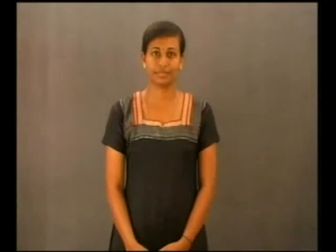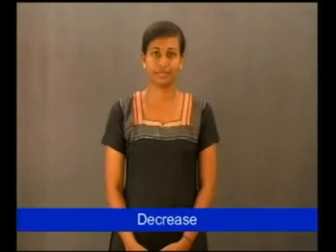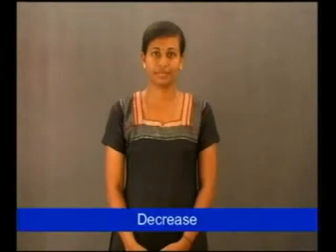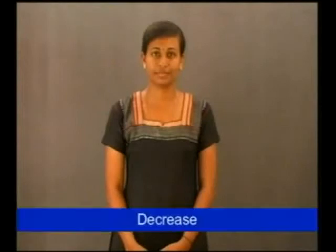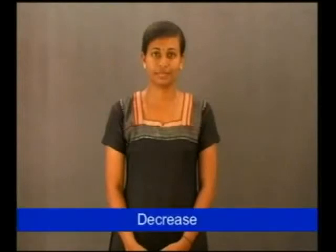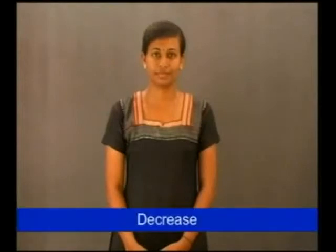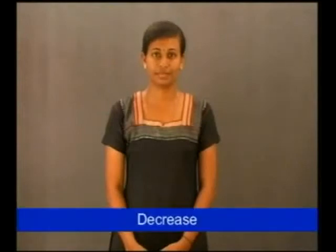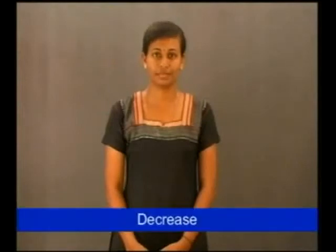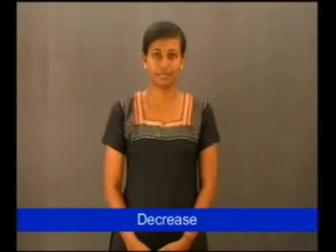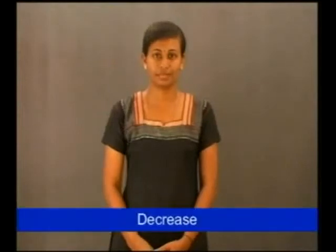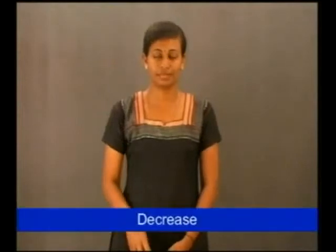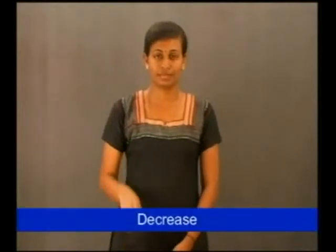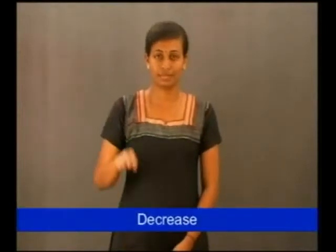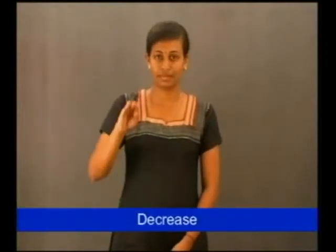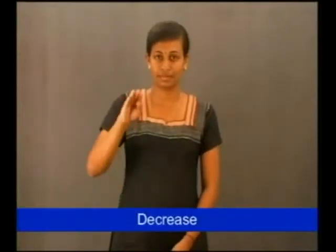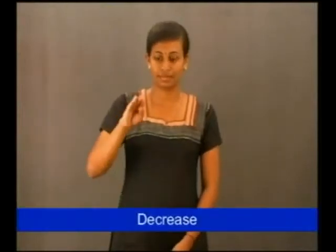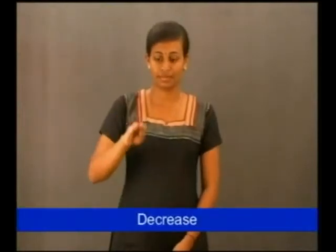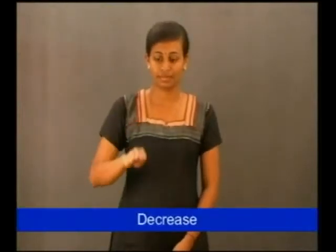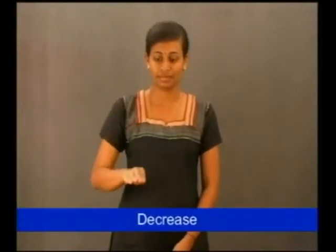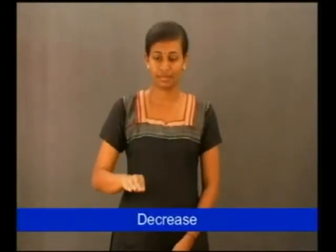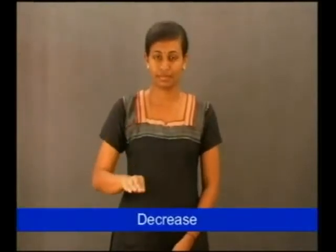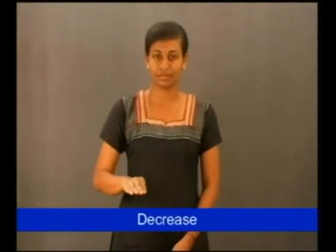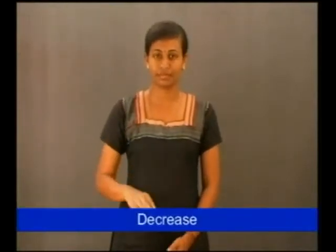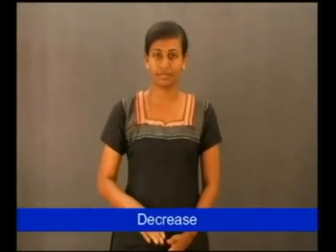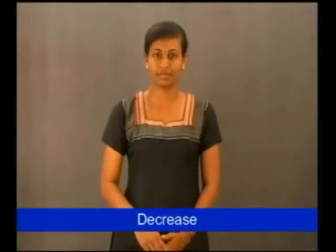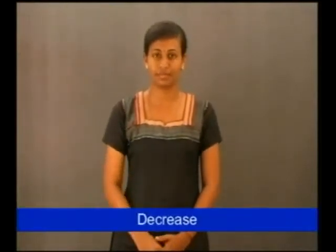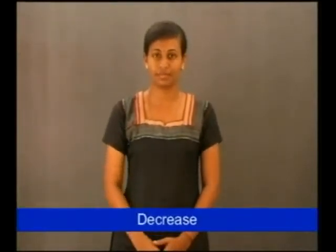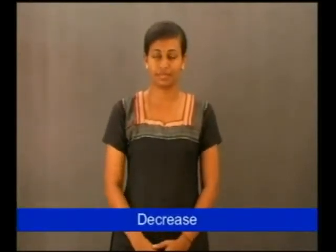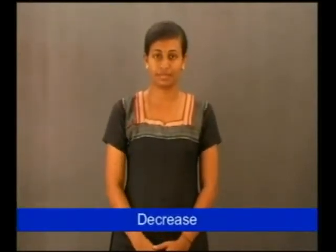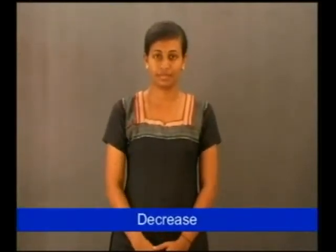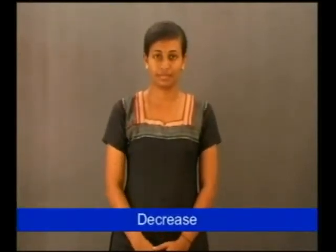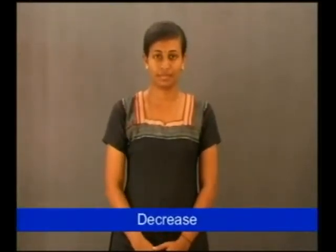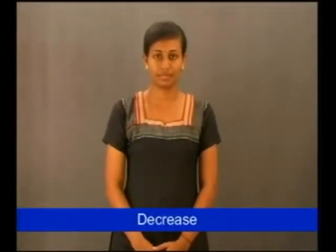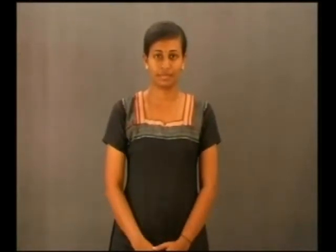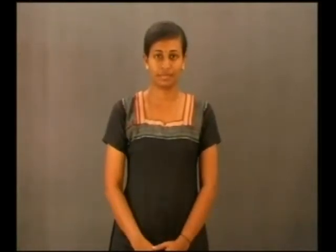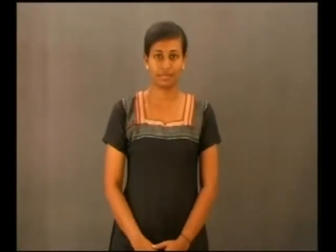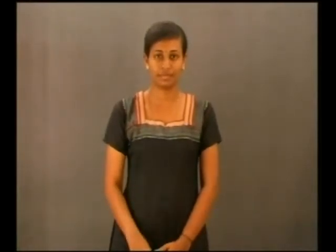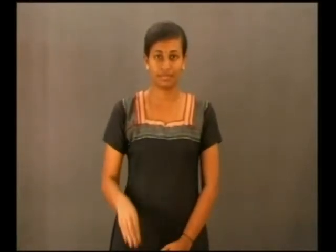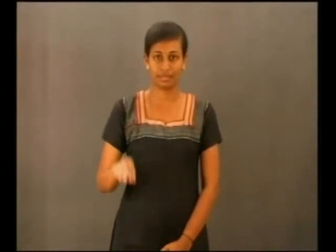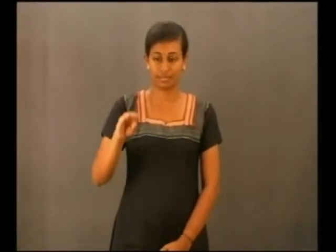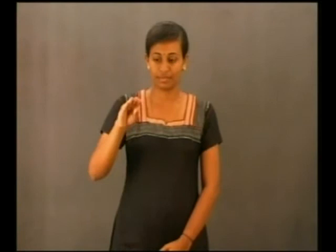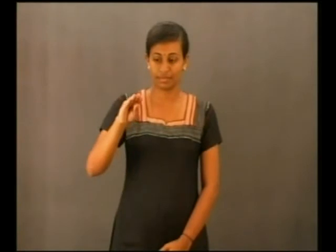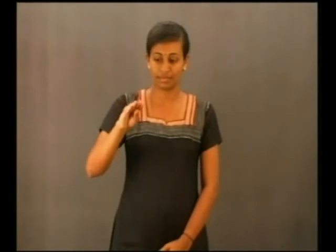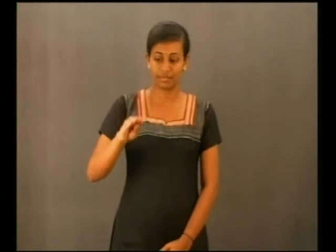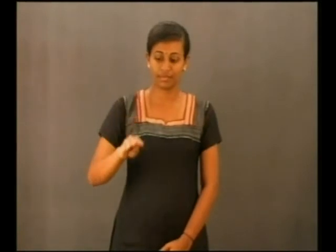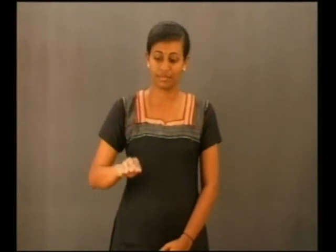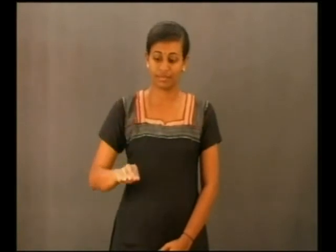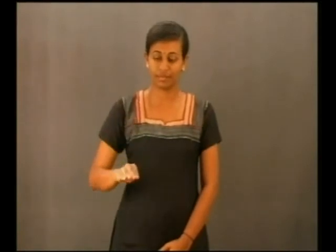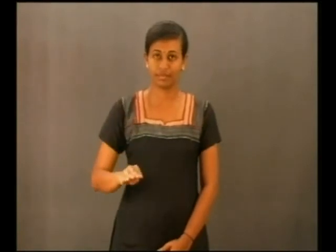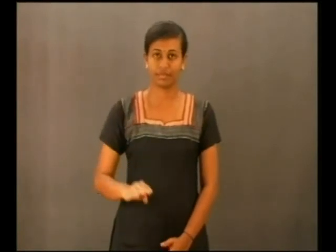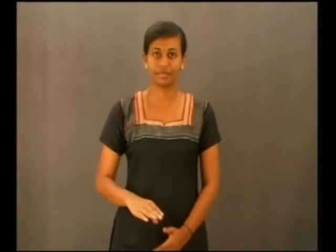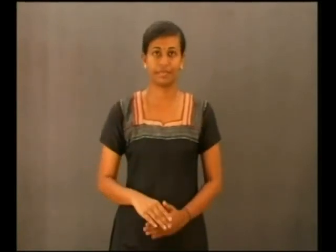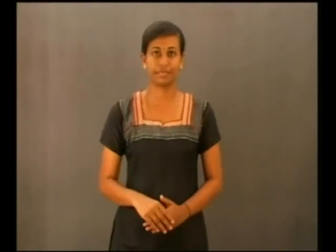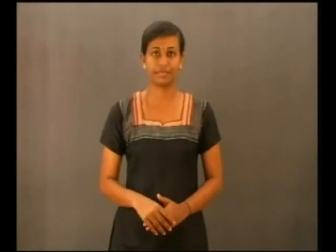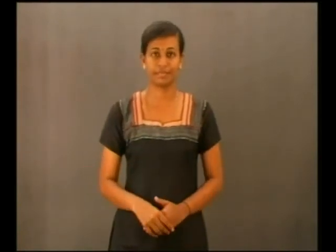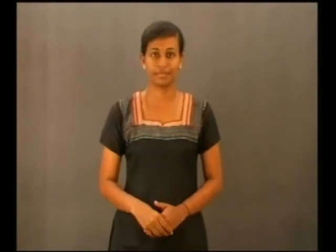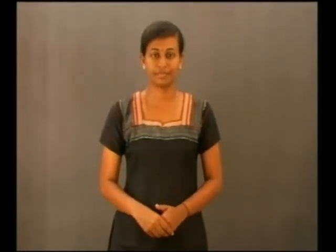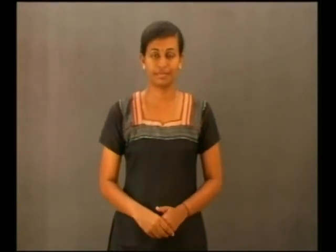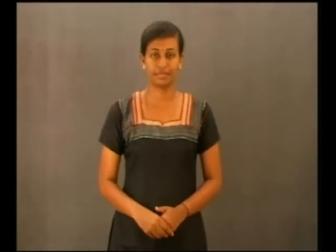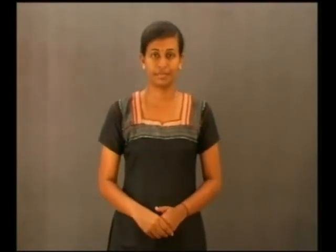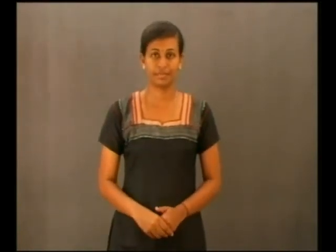Decrease